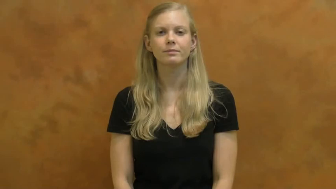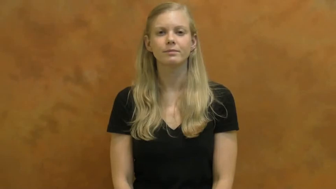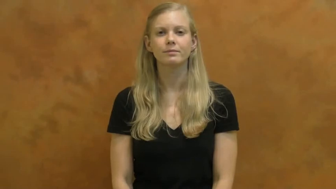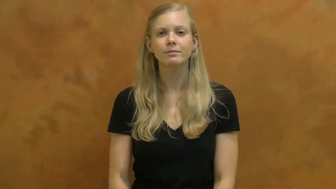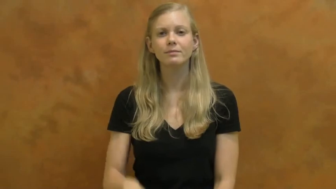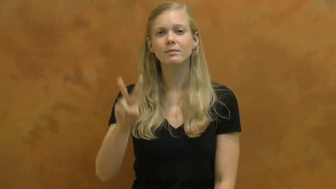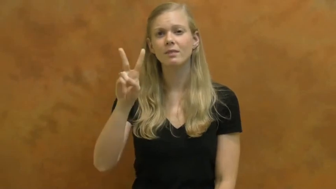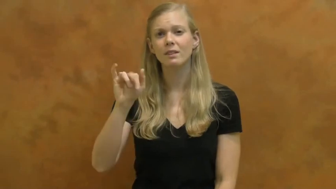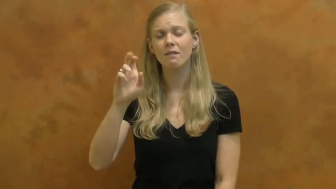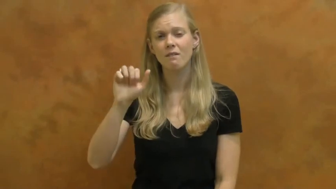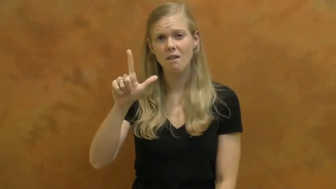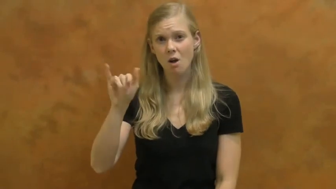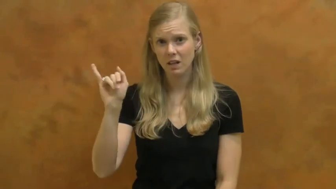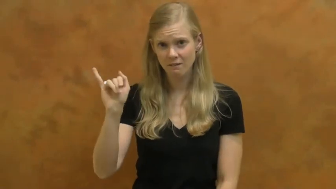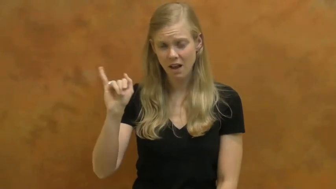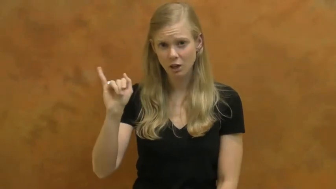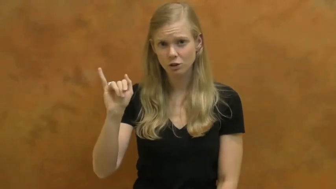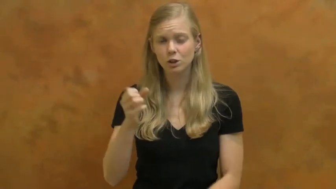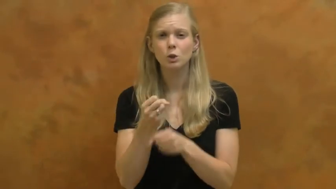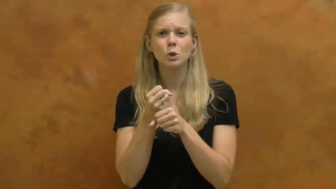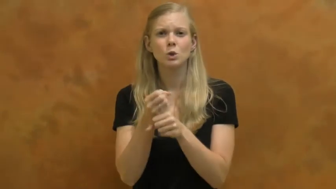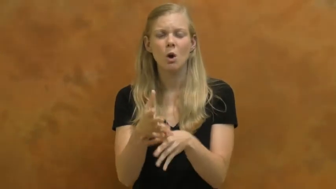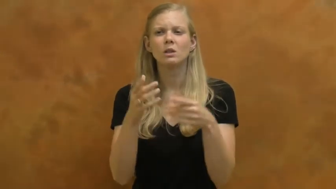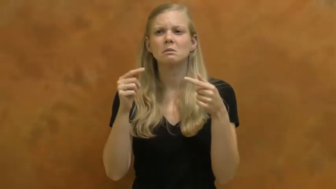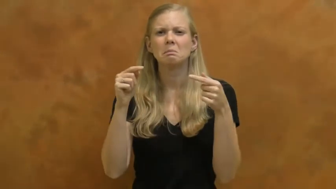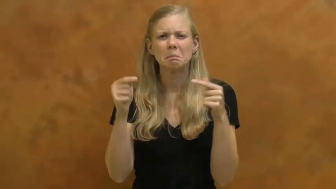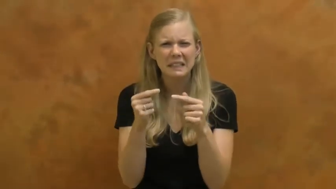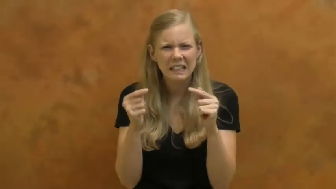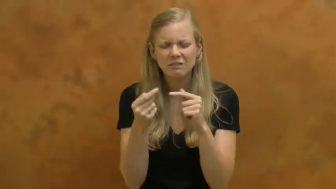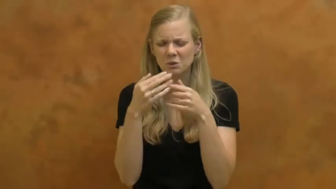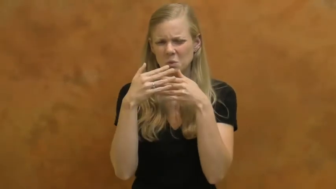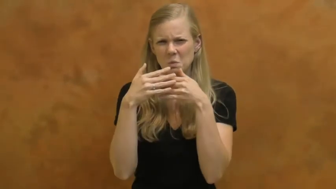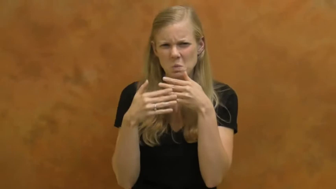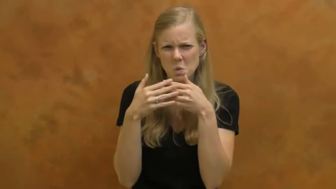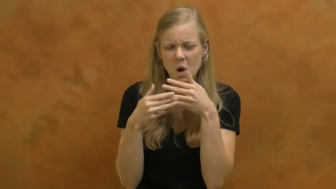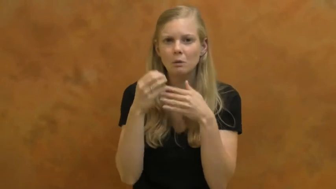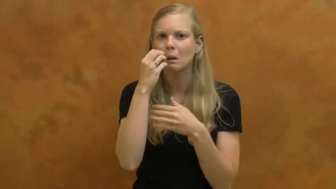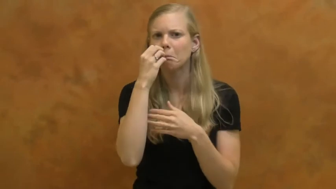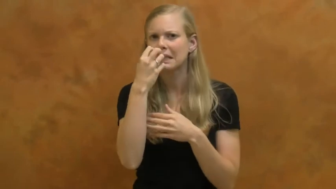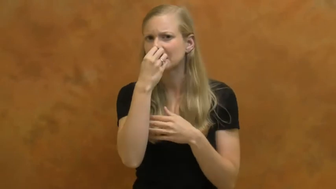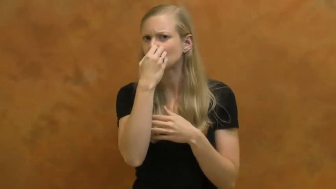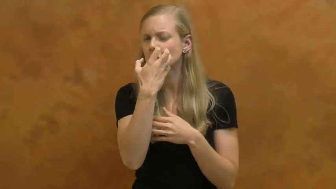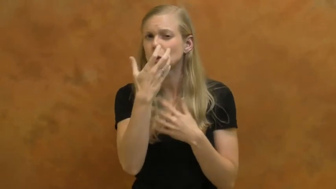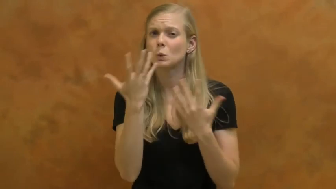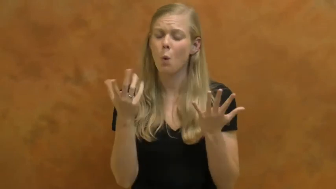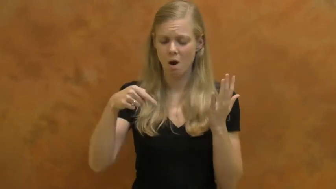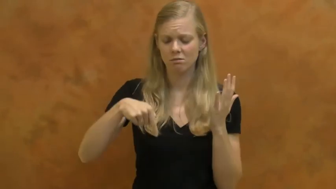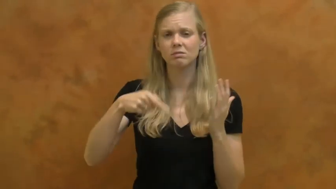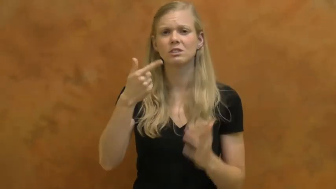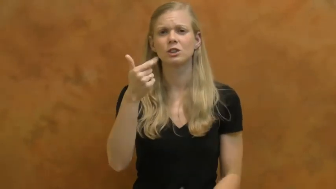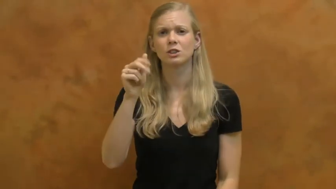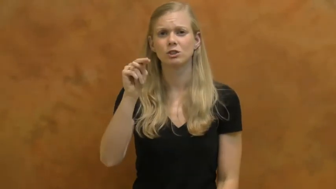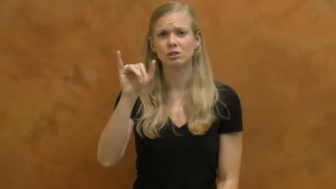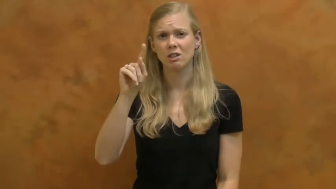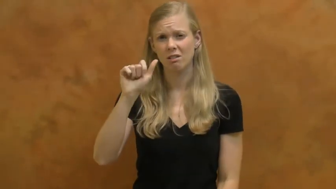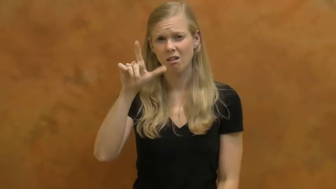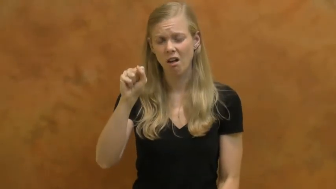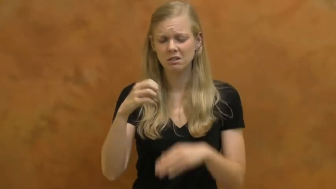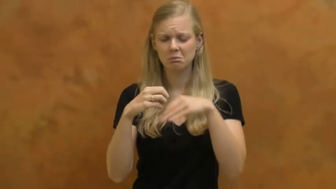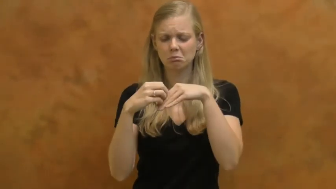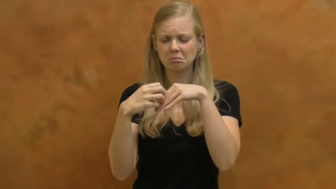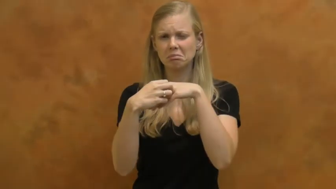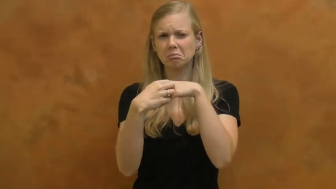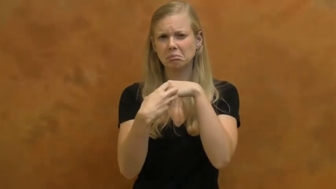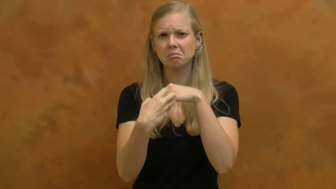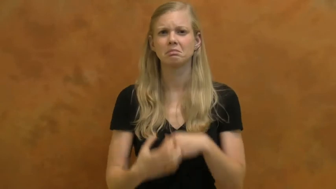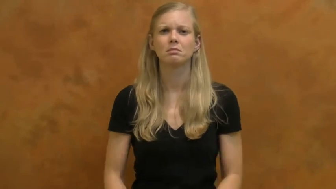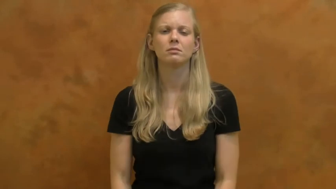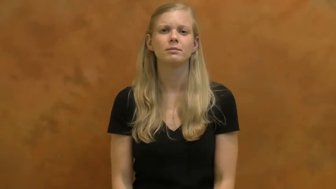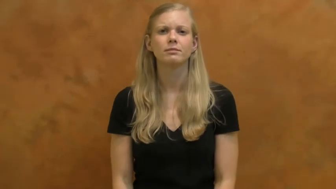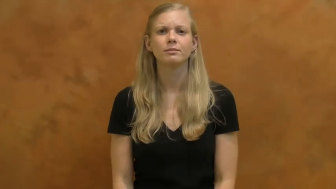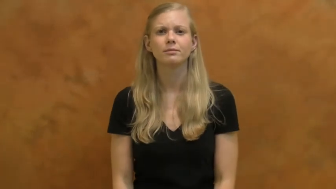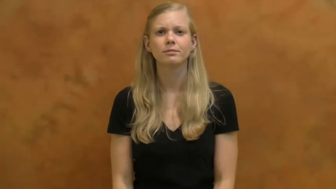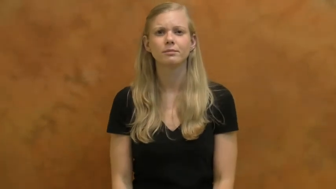herpes